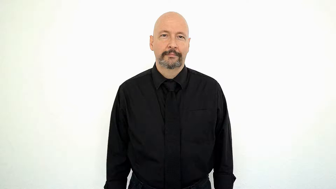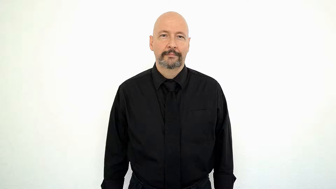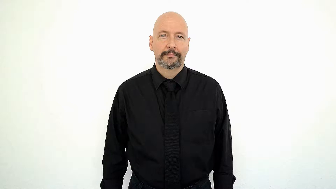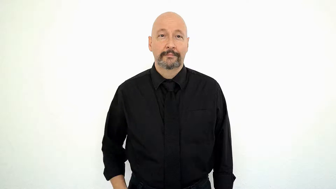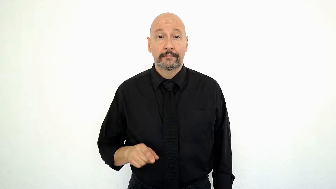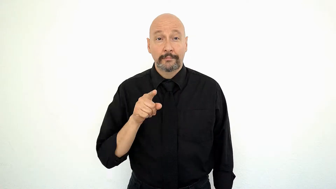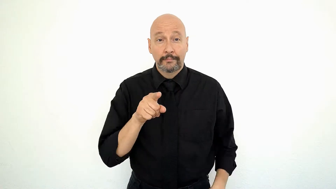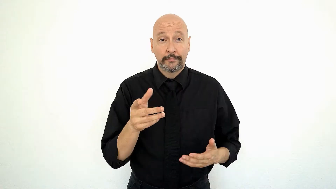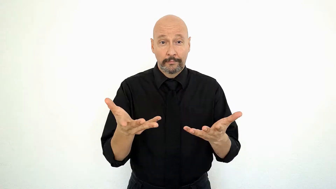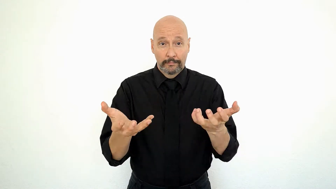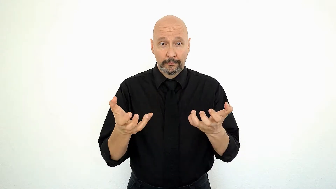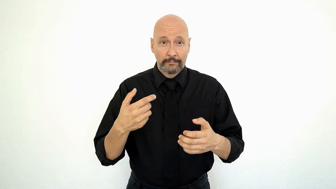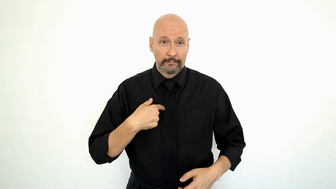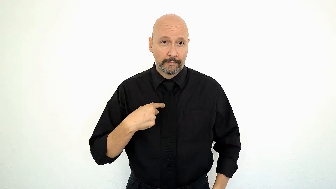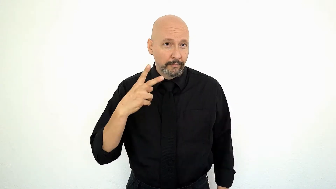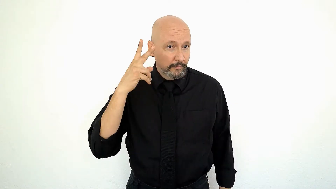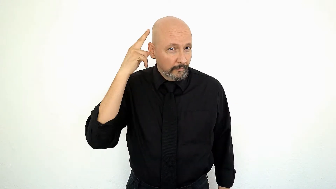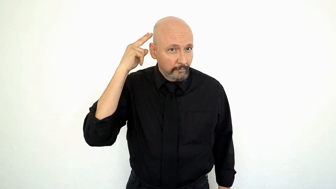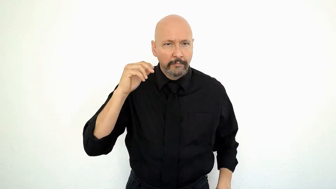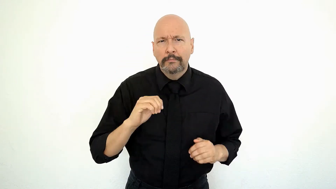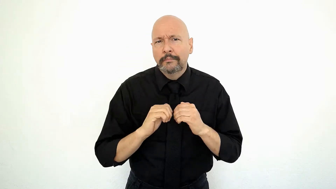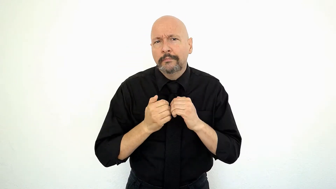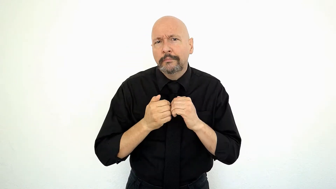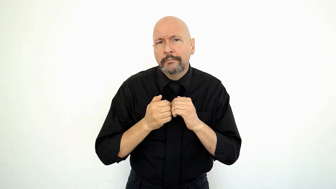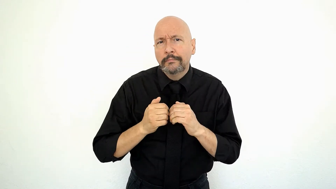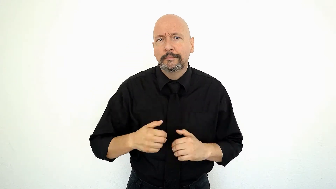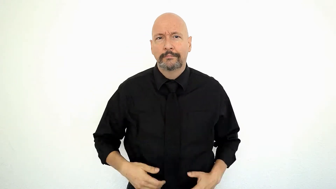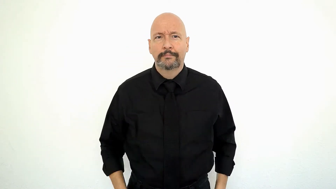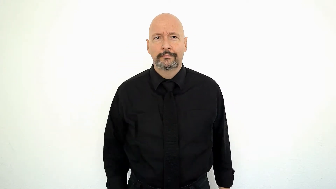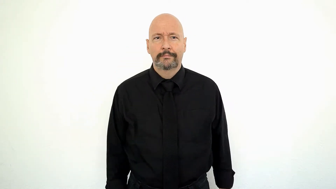YOU WANT ME CUT-your-hair HOW?